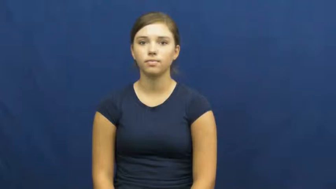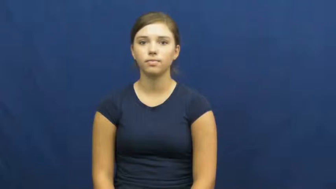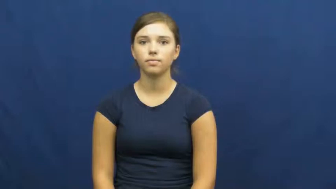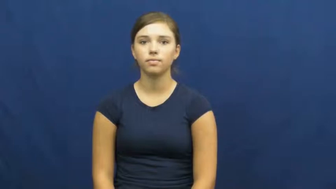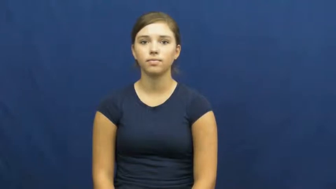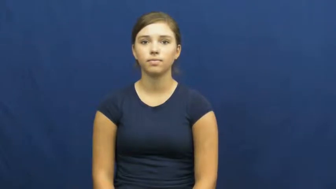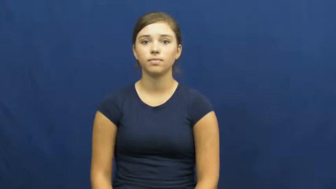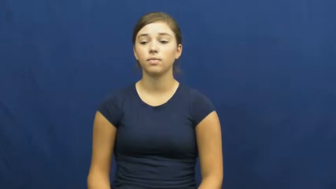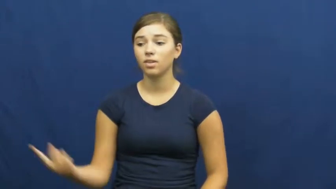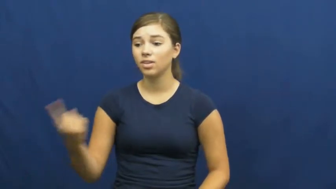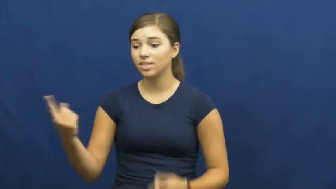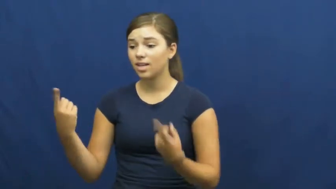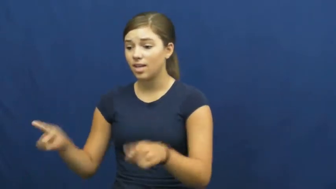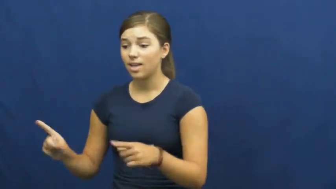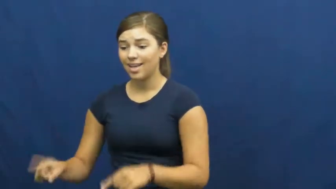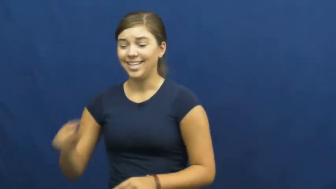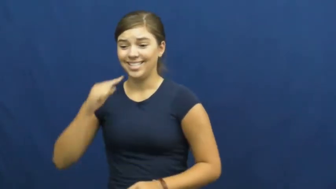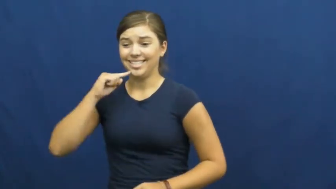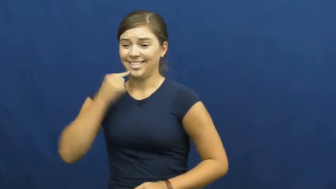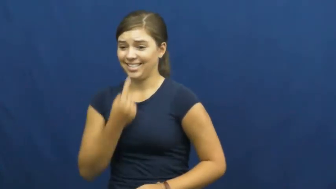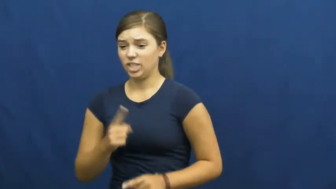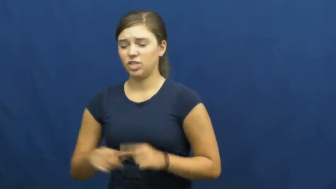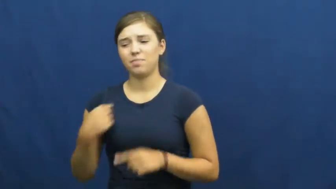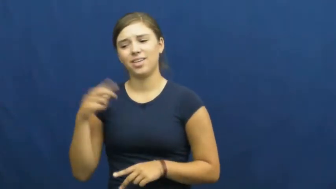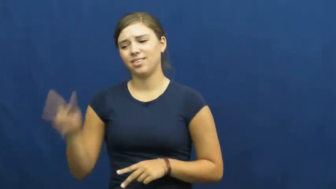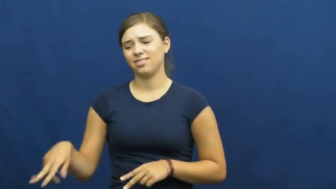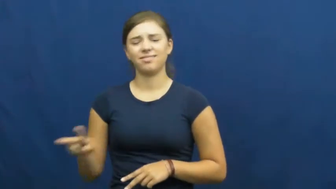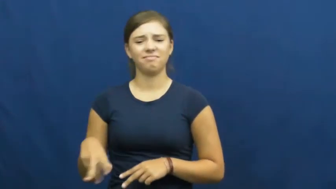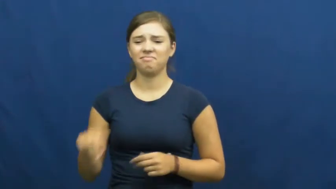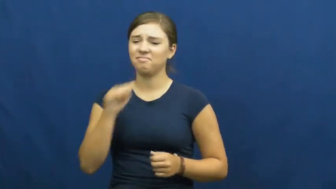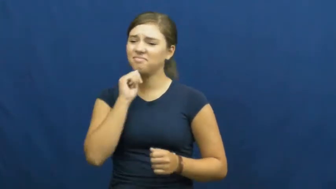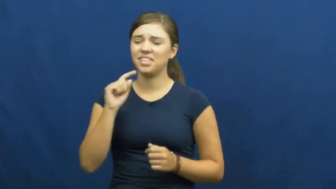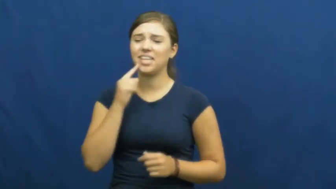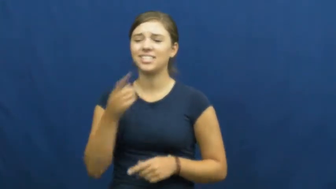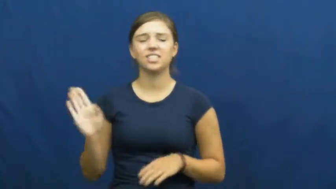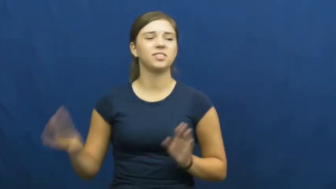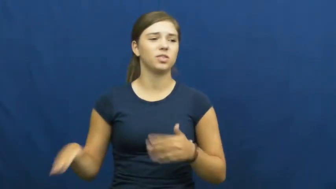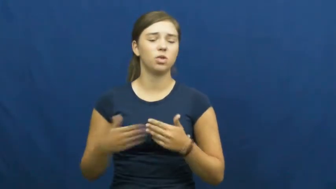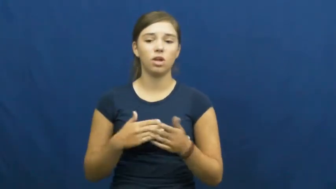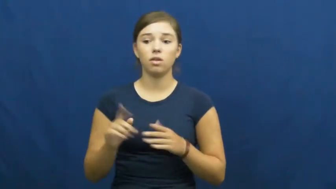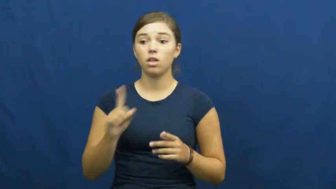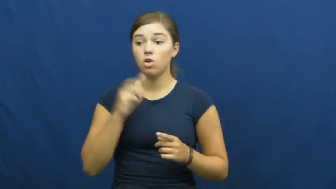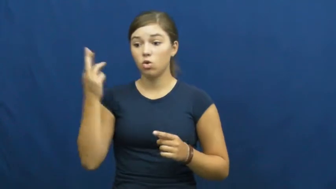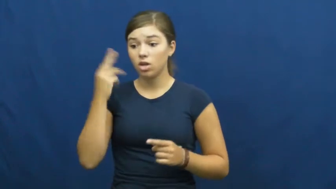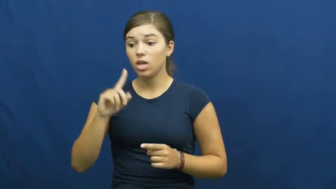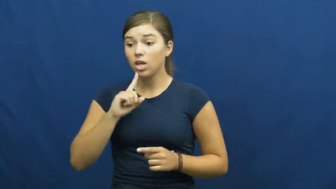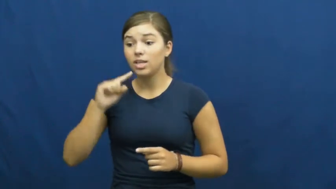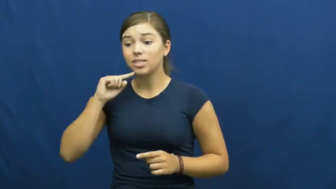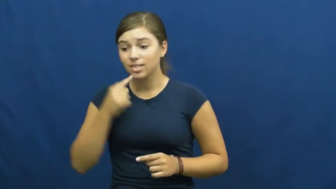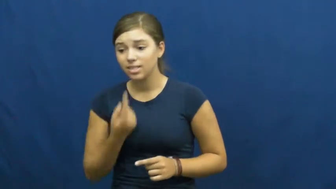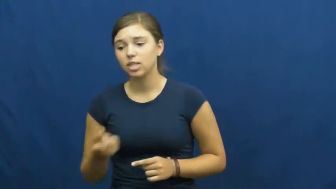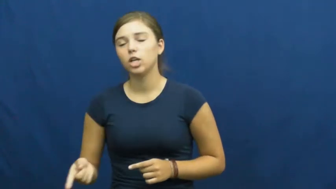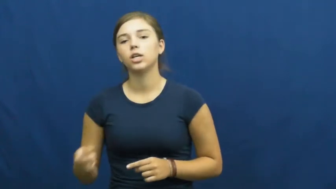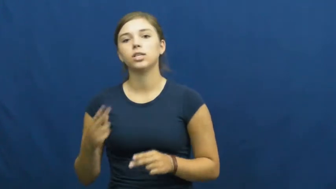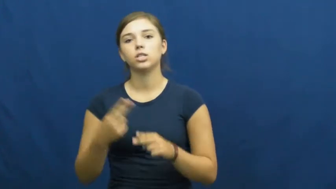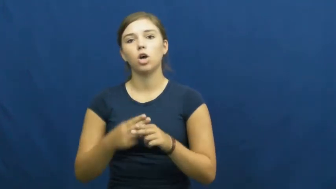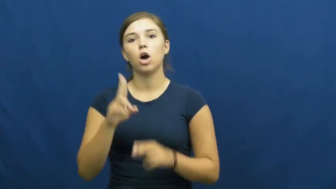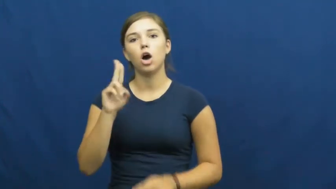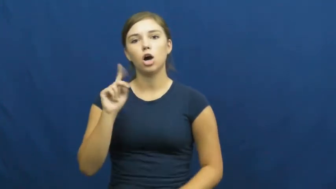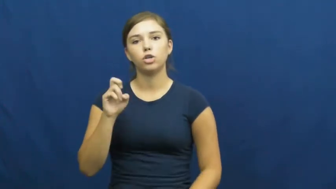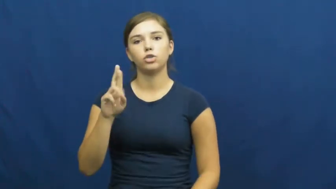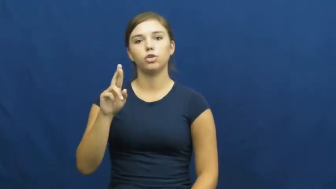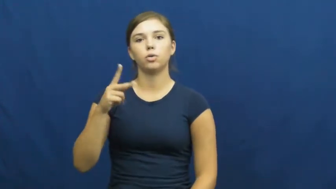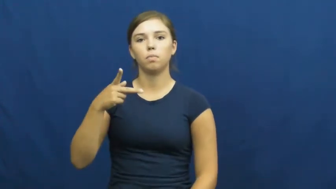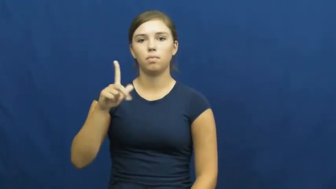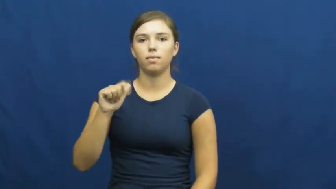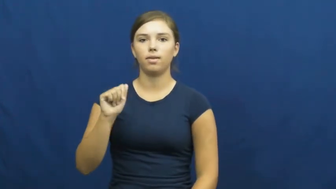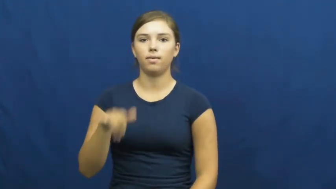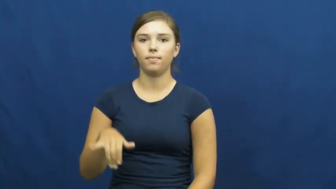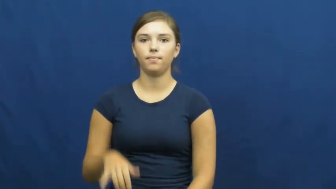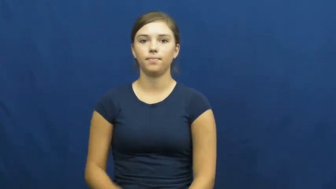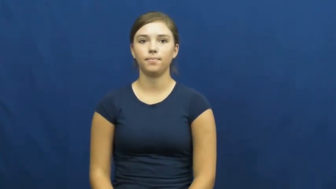underplay